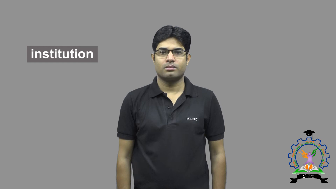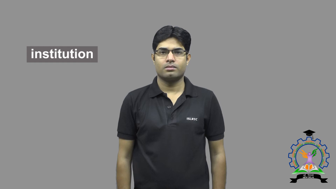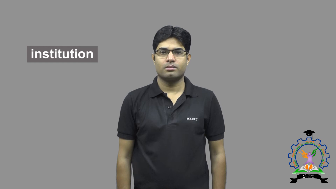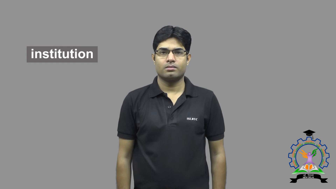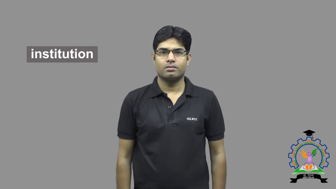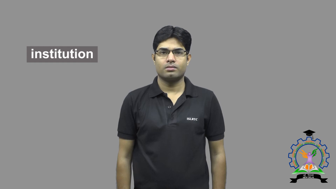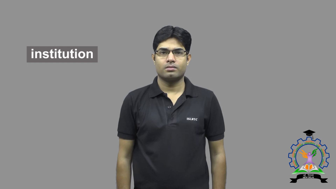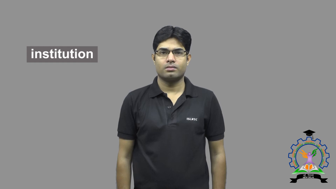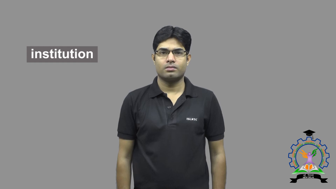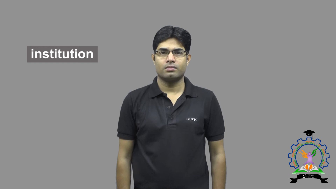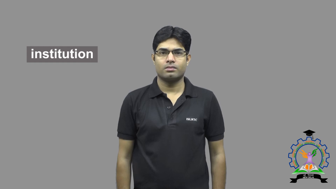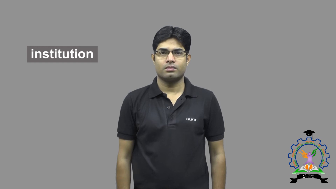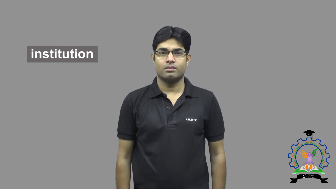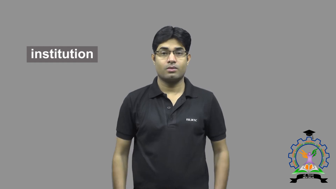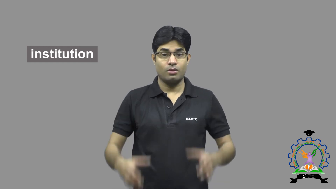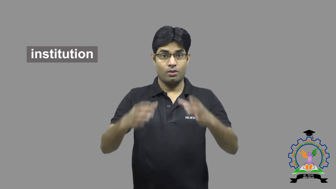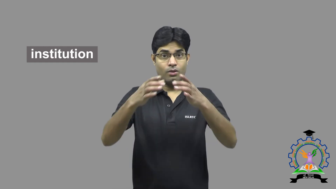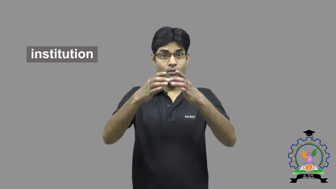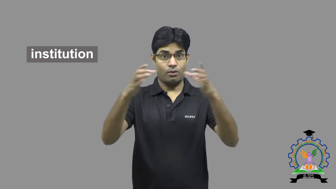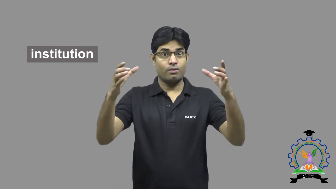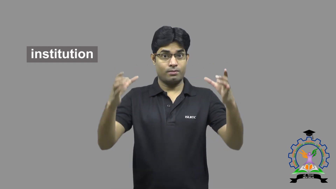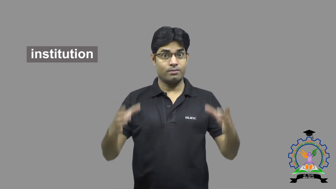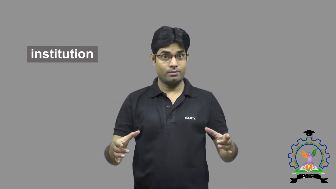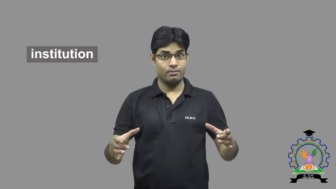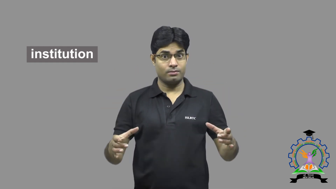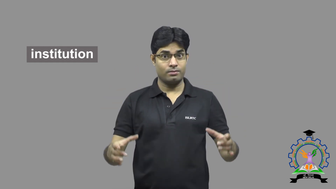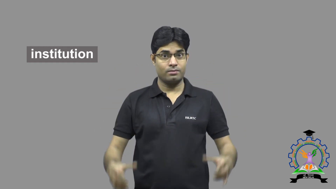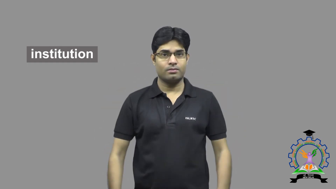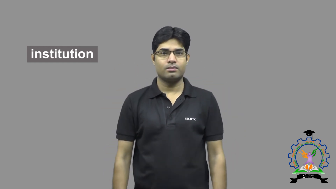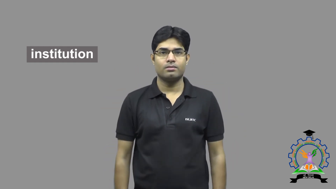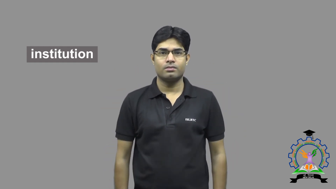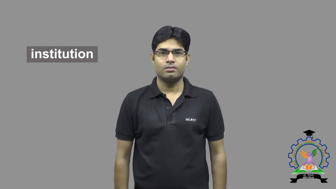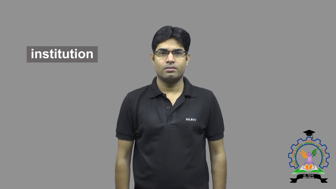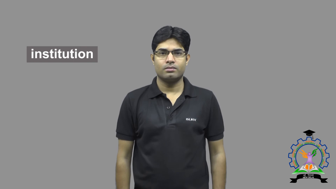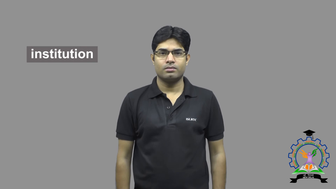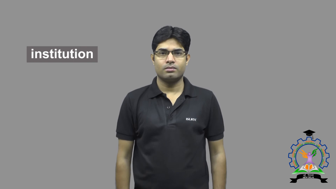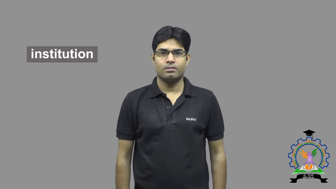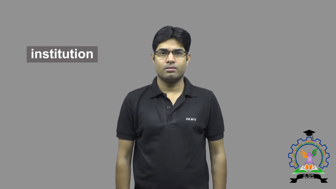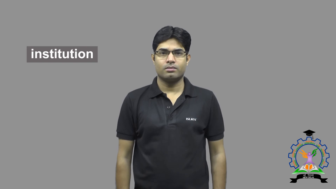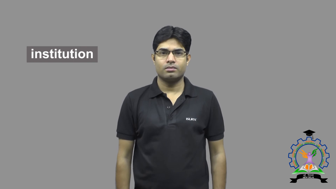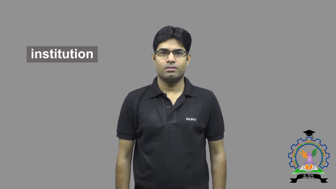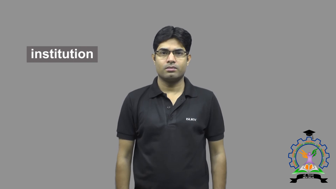institution